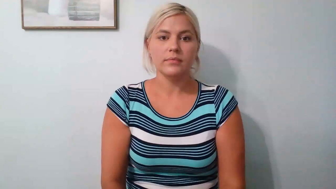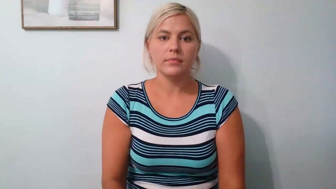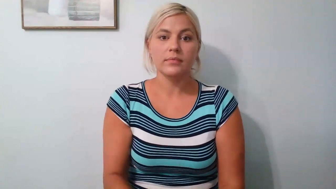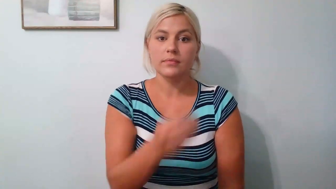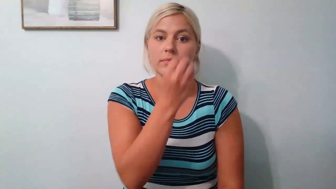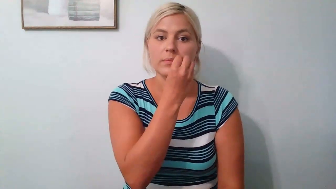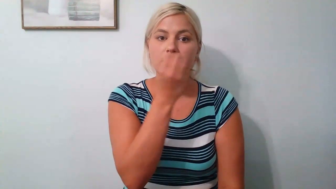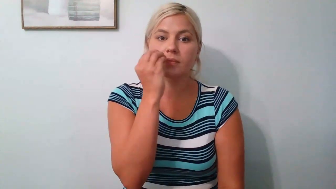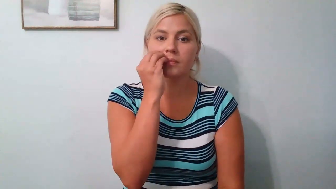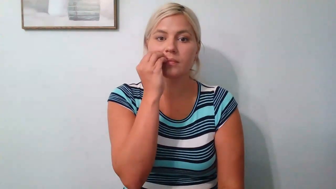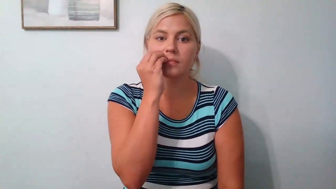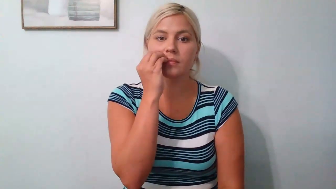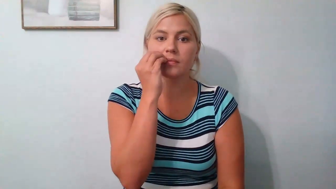FLOWER